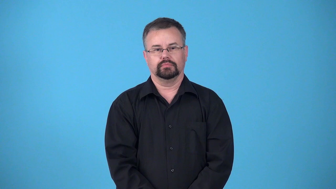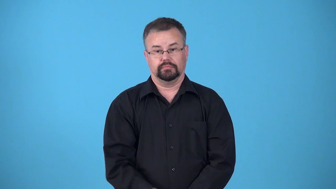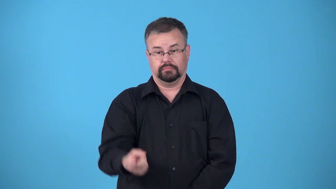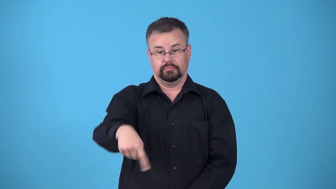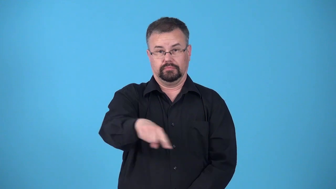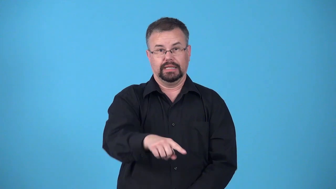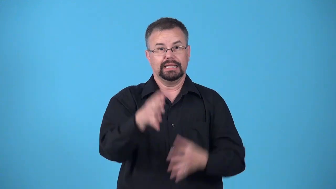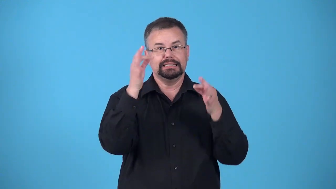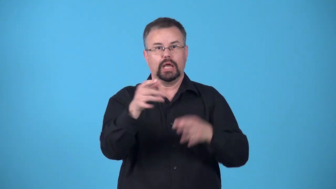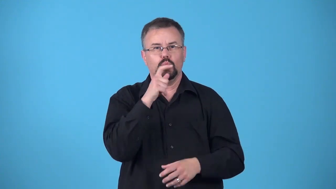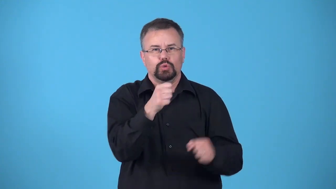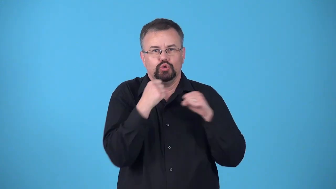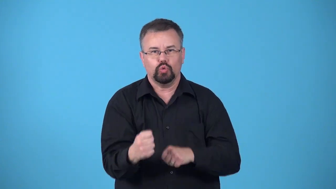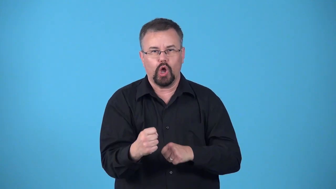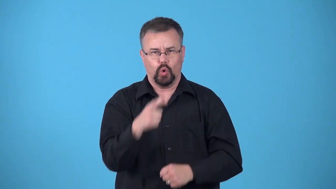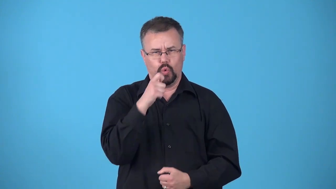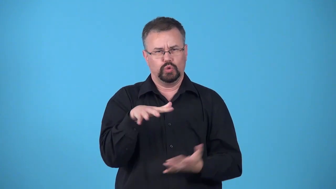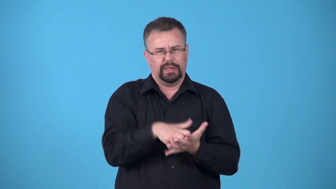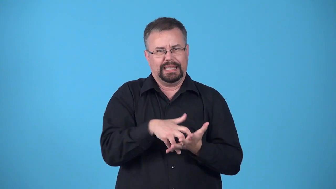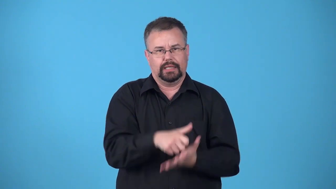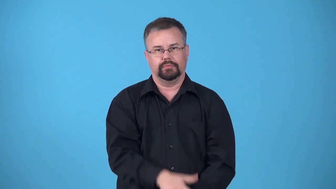separate the men from the boys